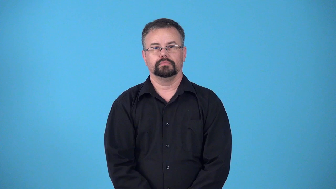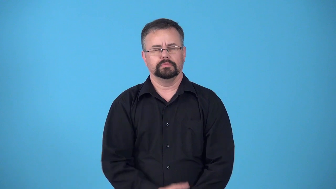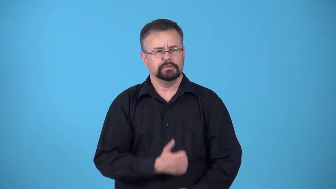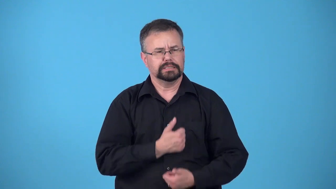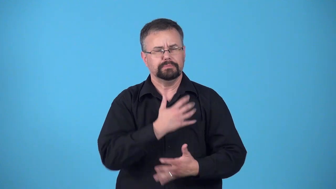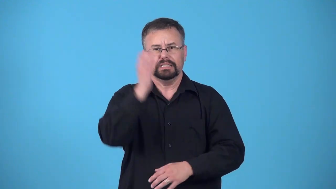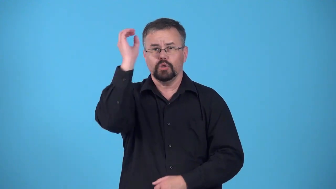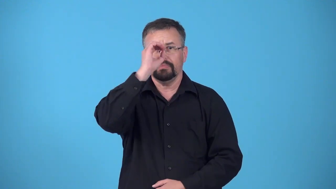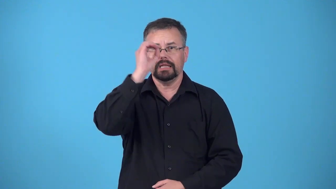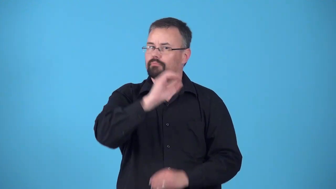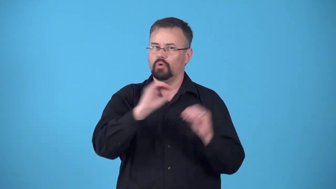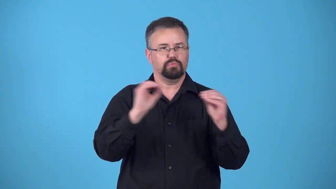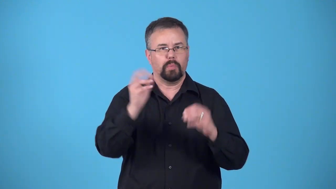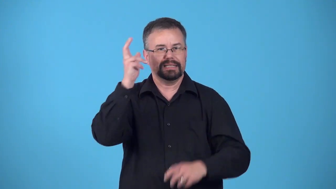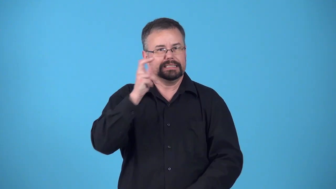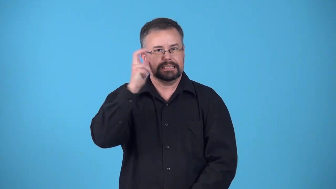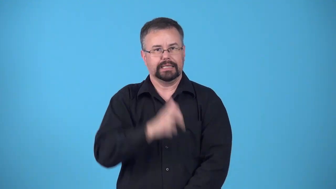voice in the wilderness